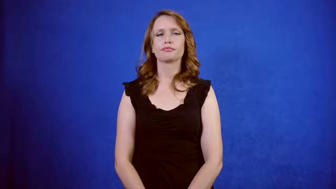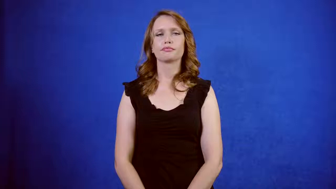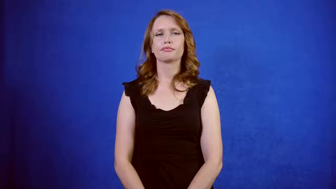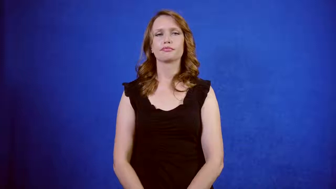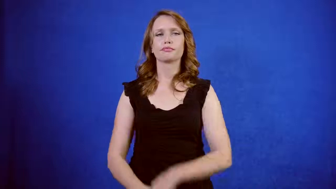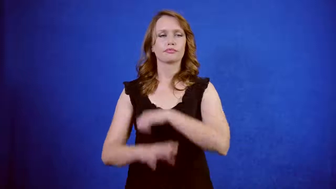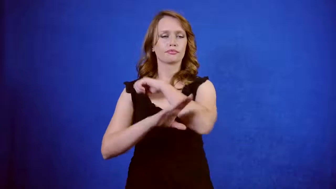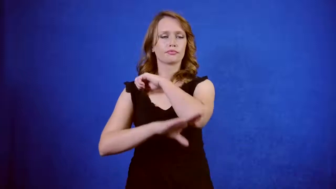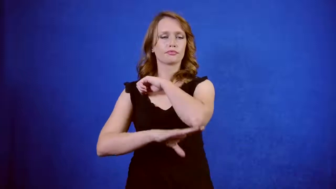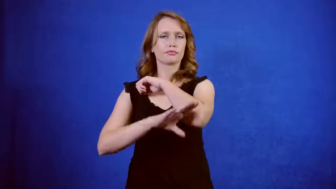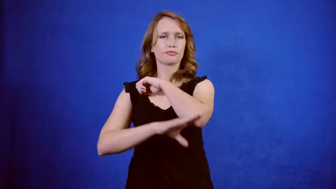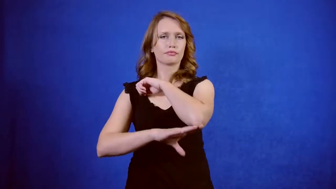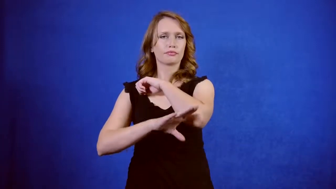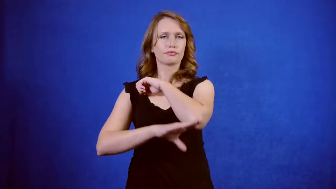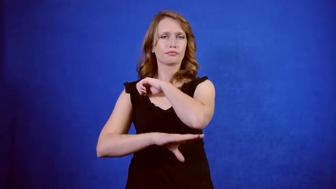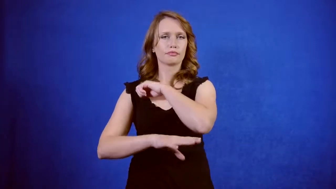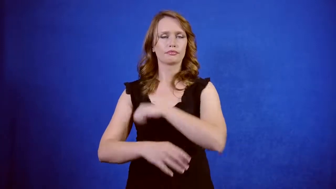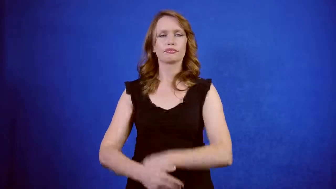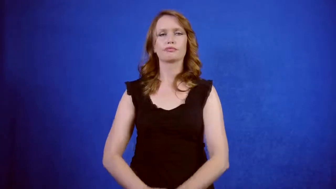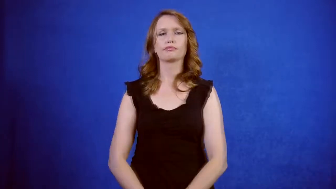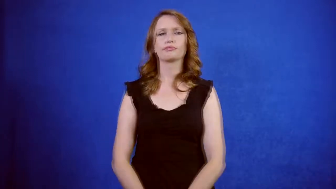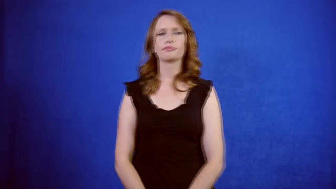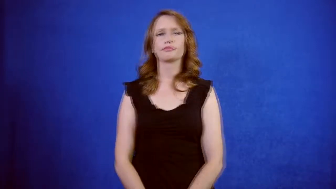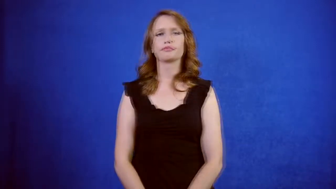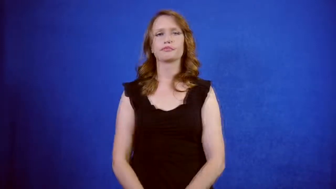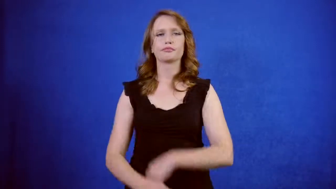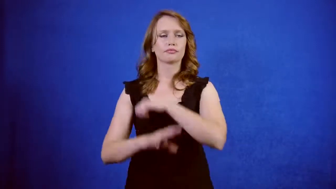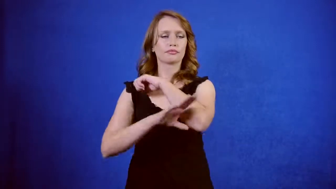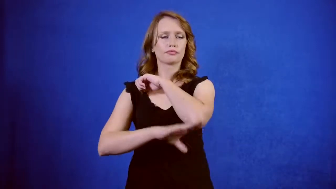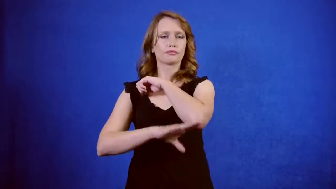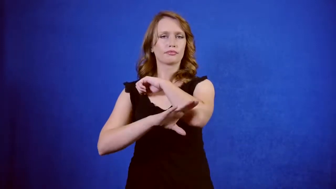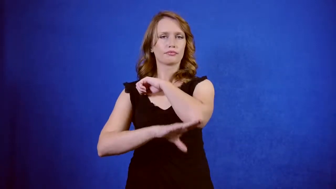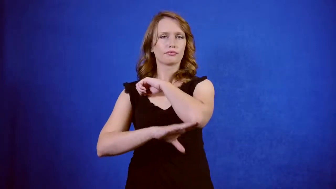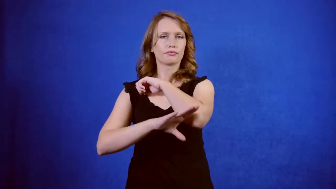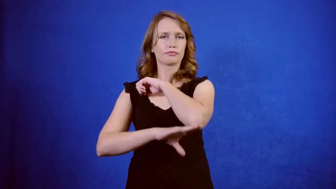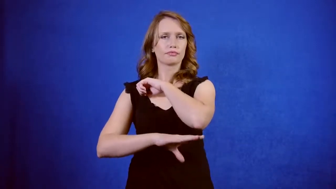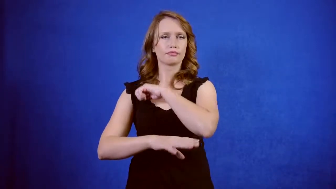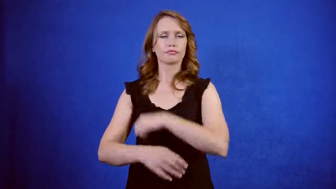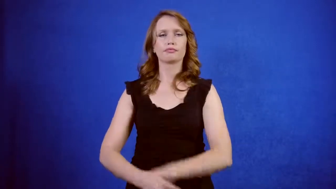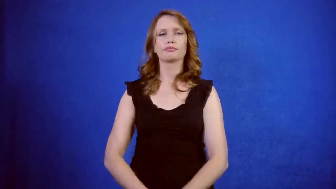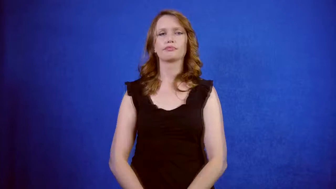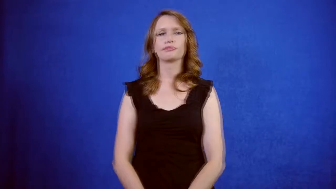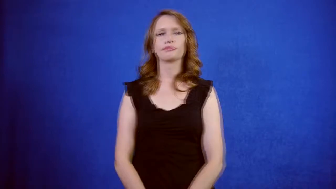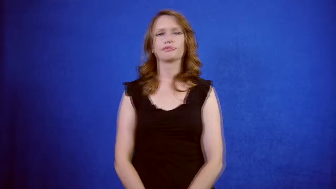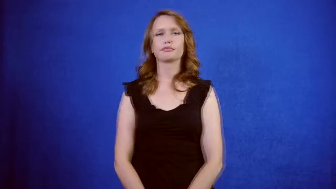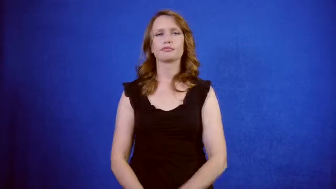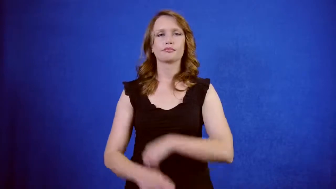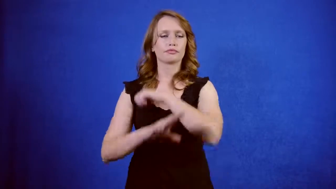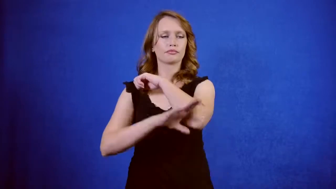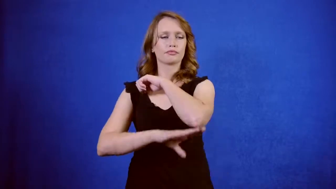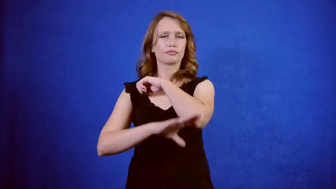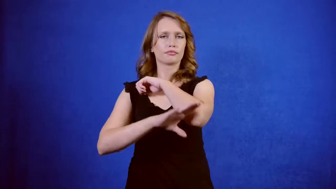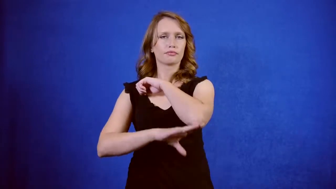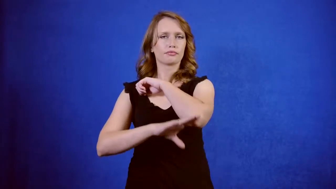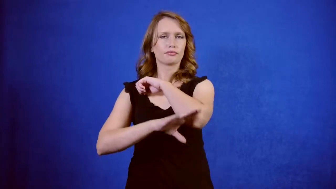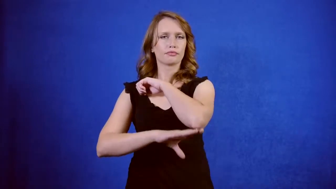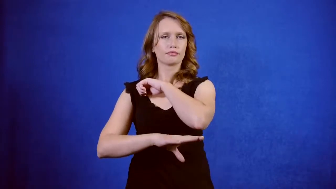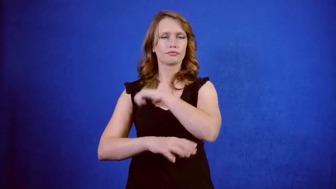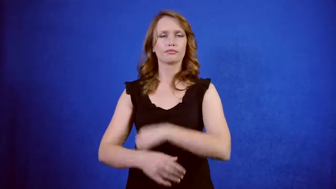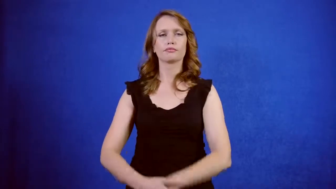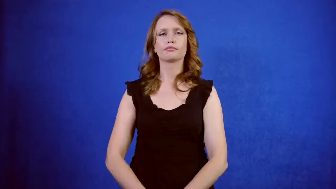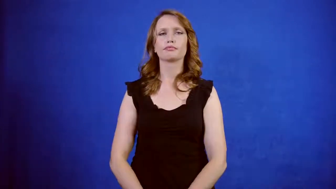Autumn